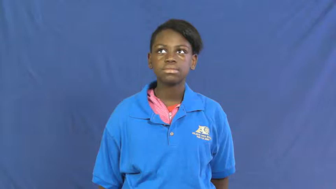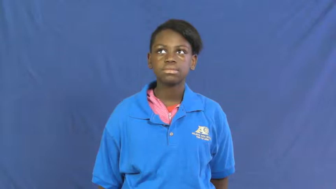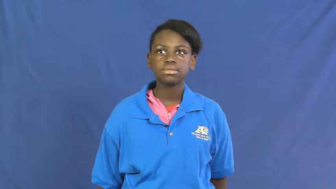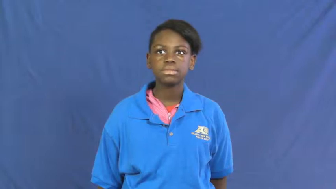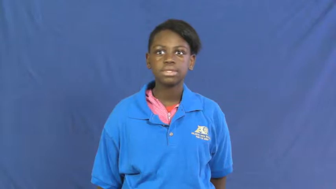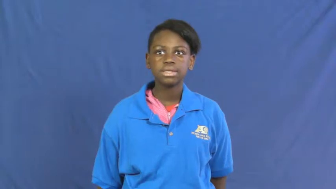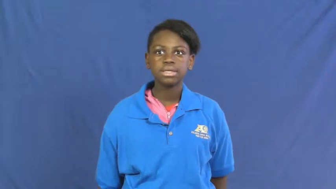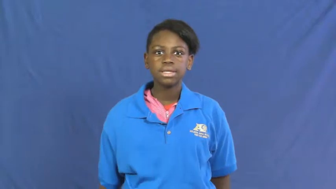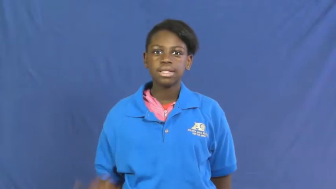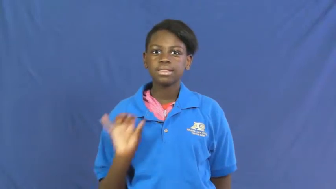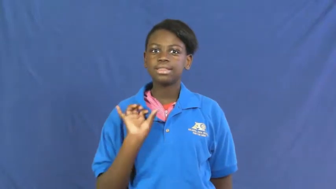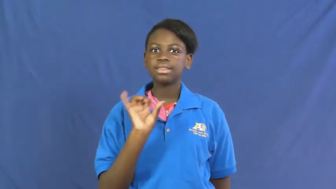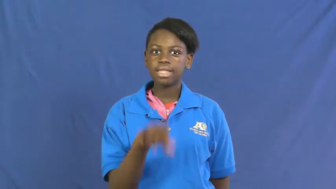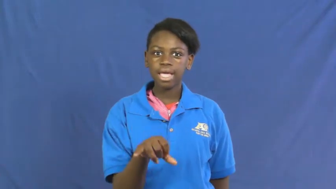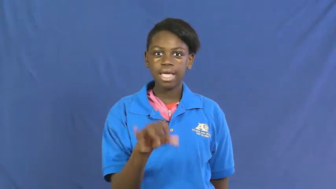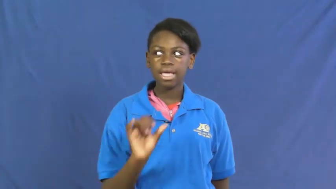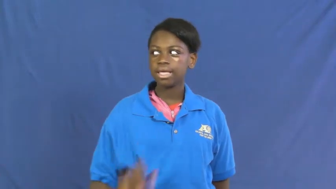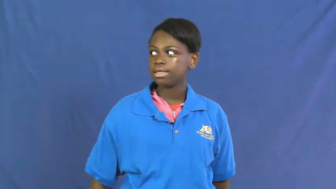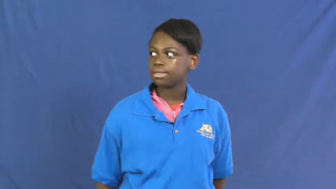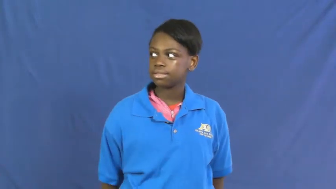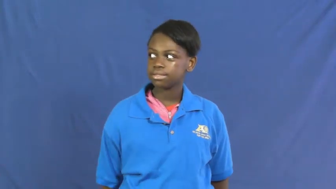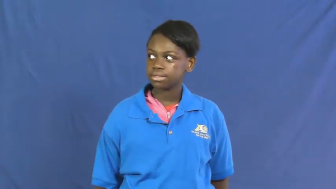that